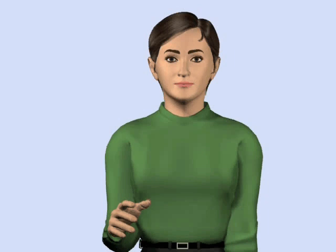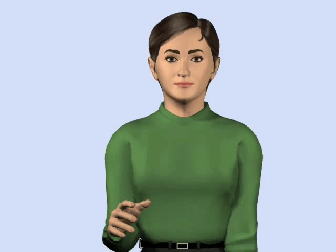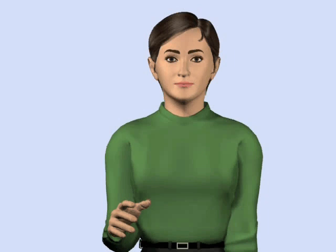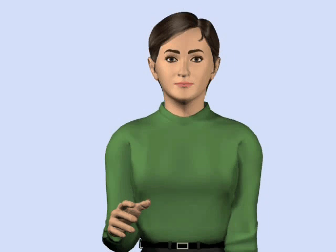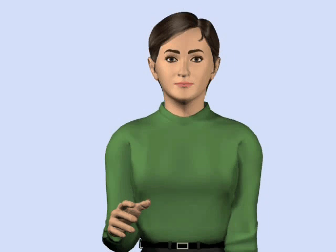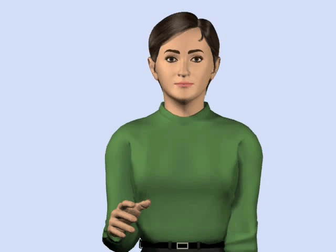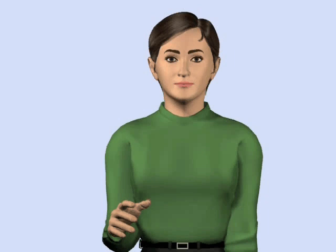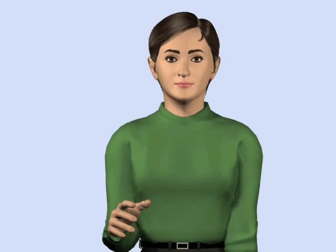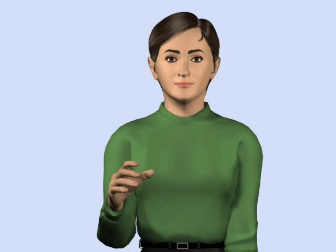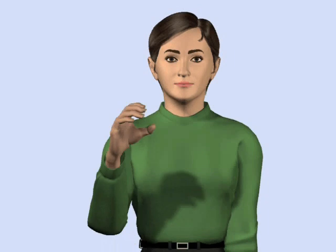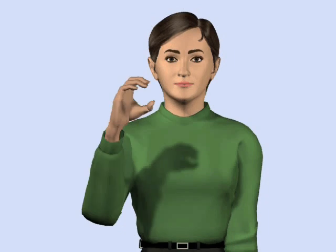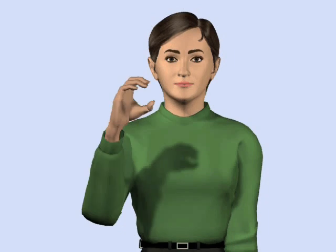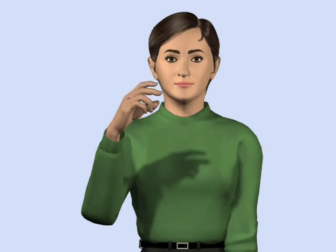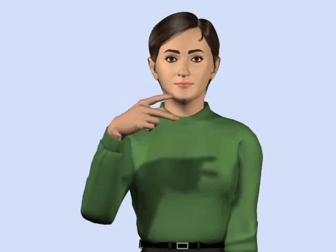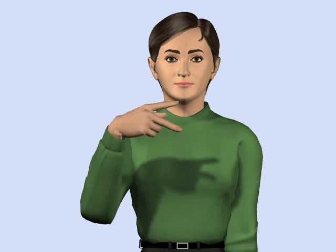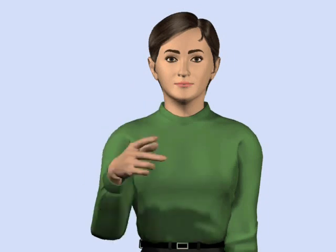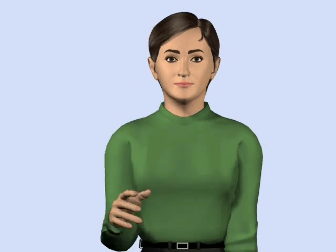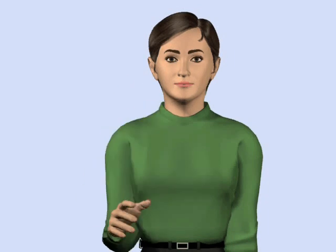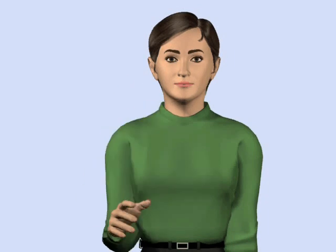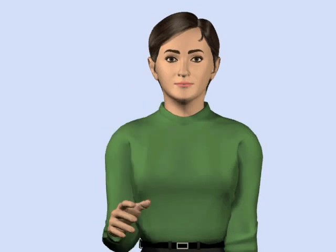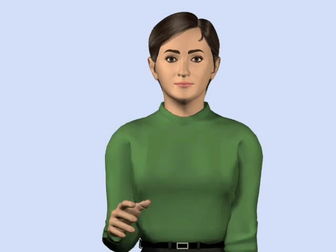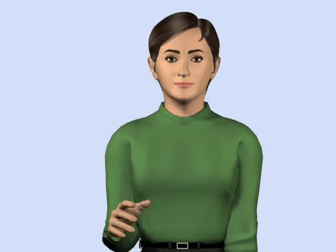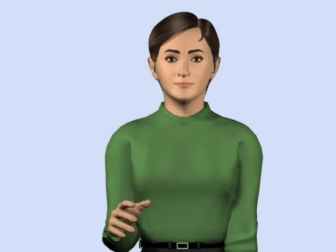College Park,GA